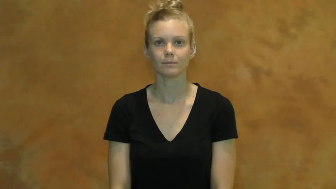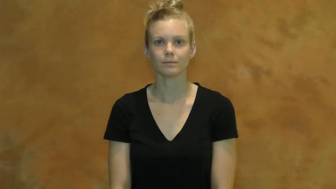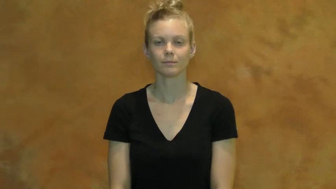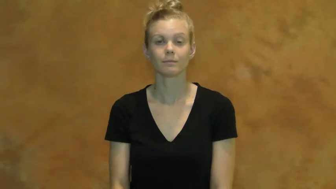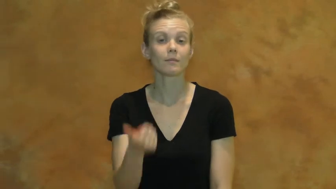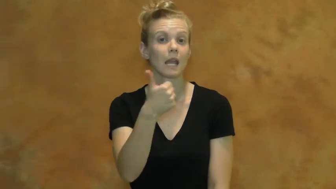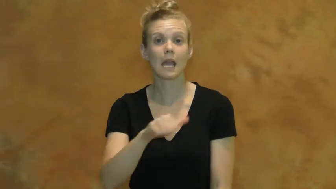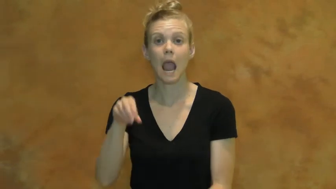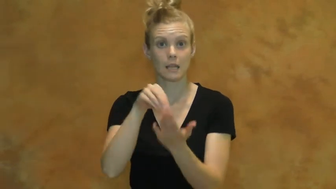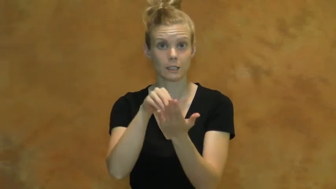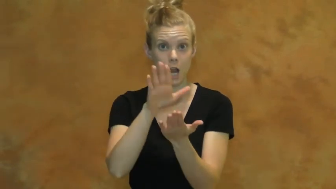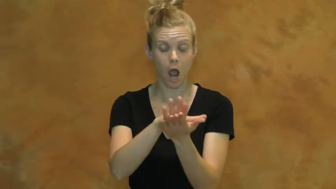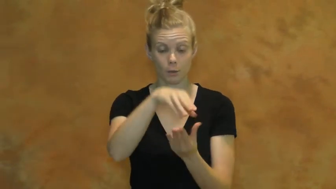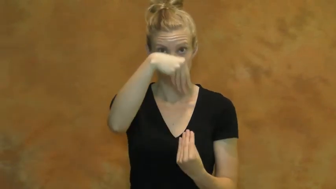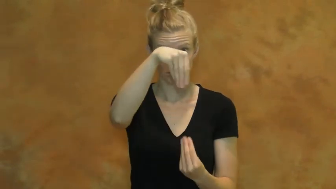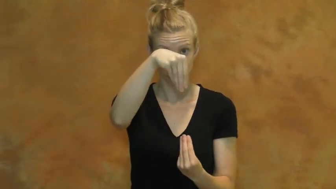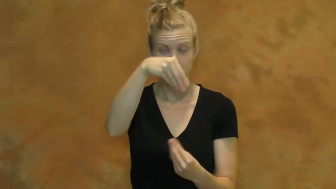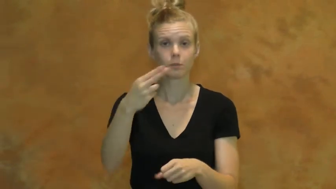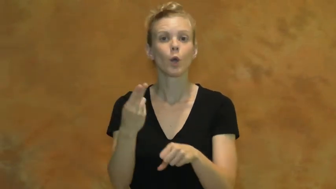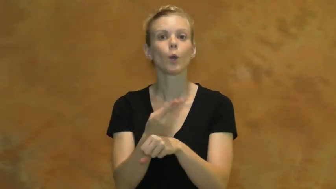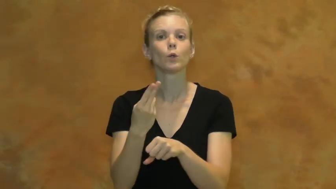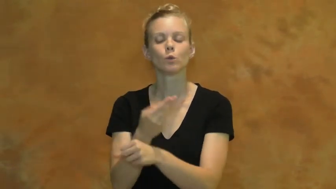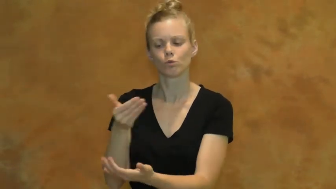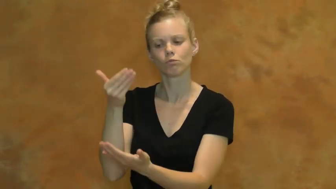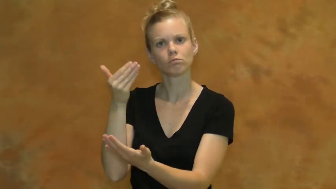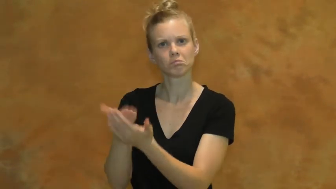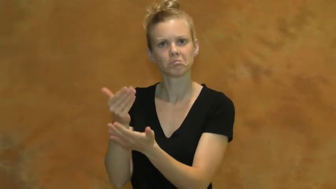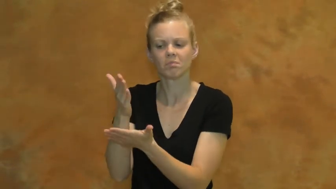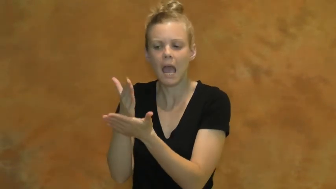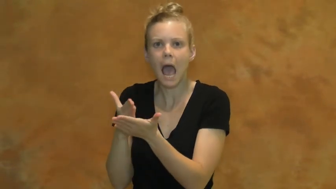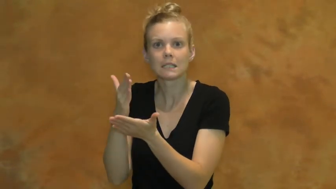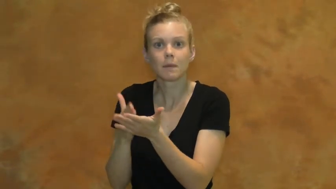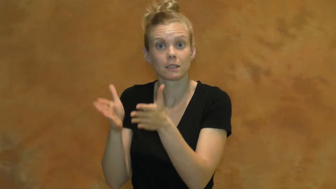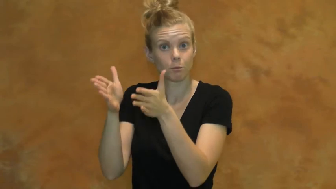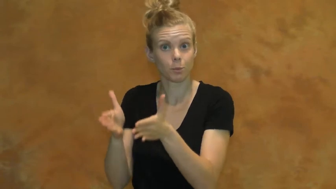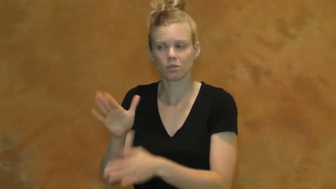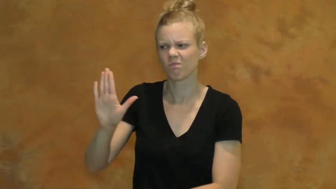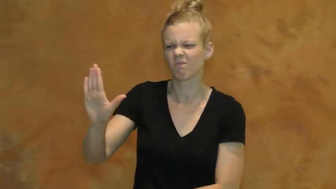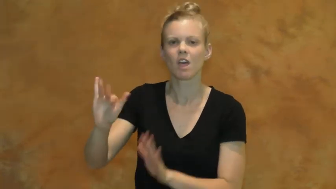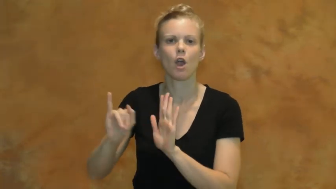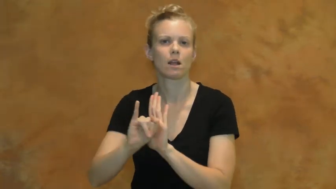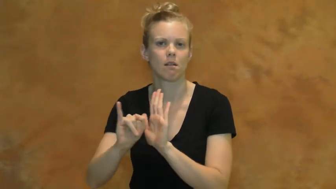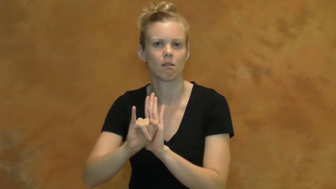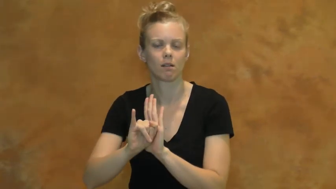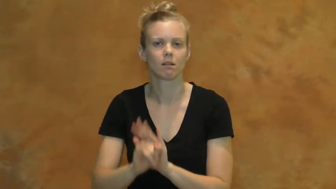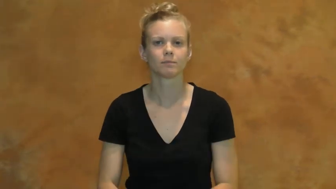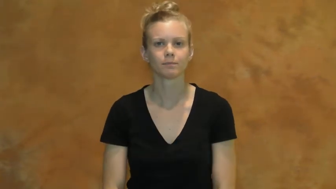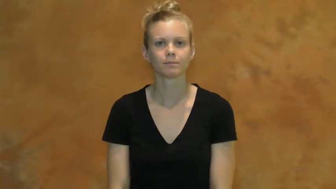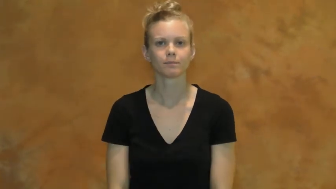picture ID